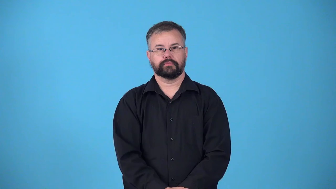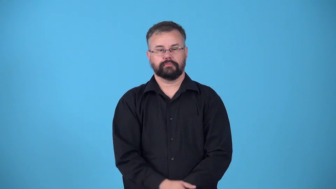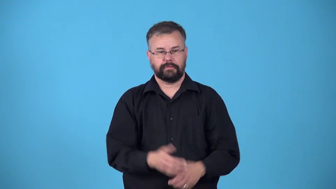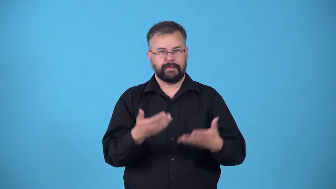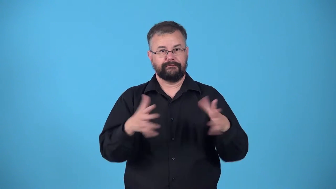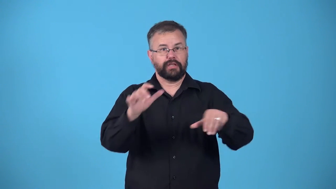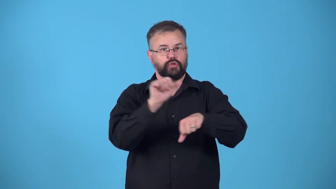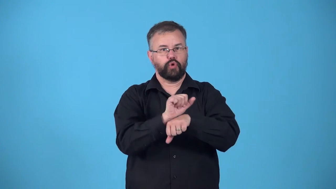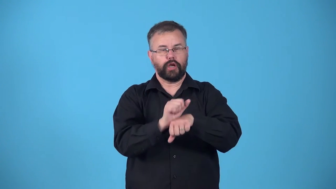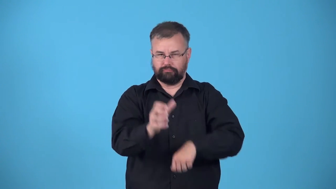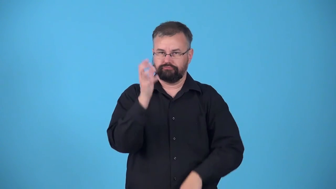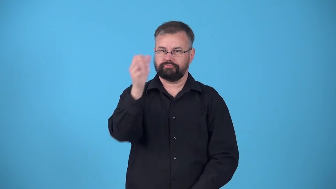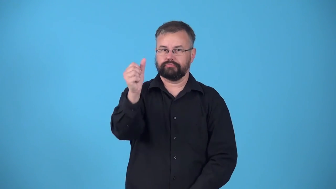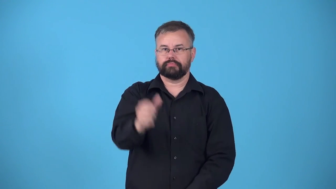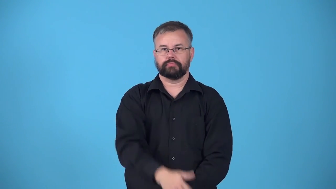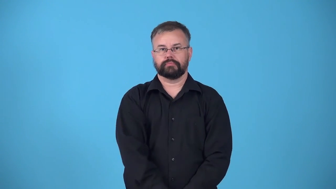get off